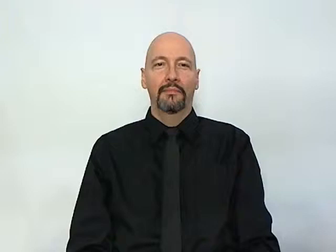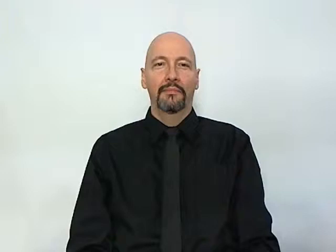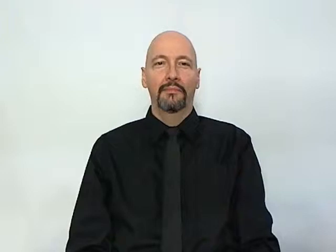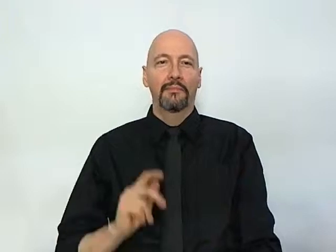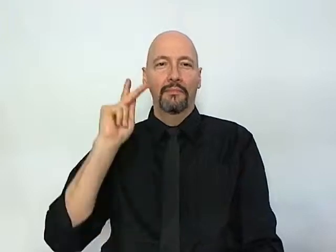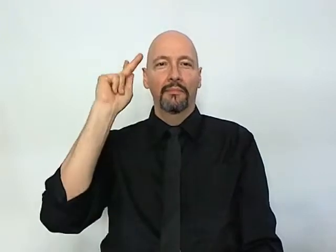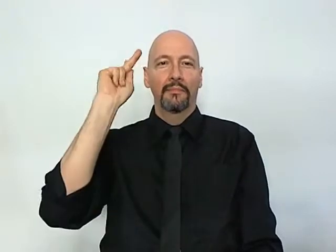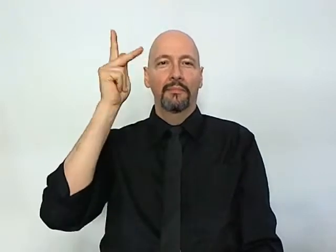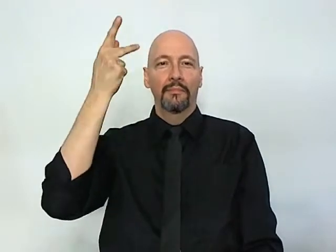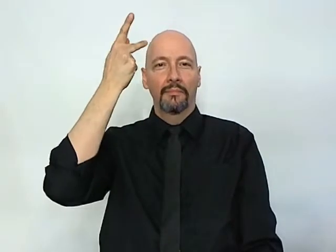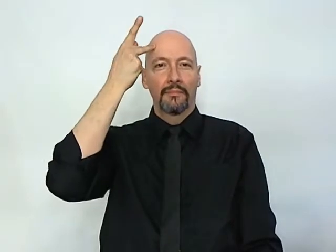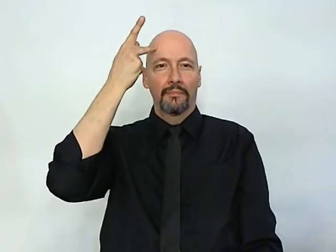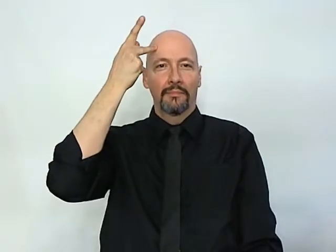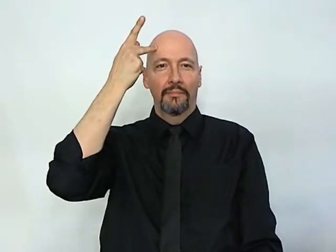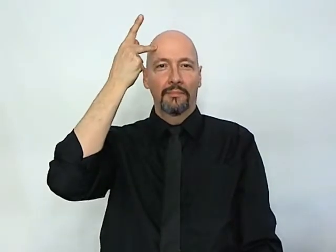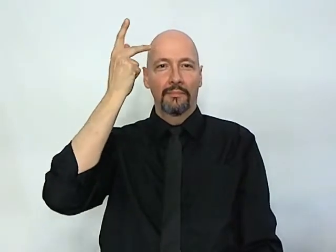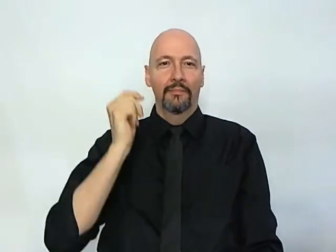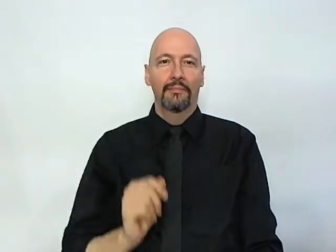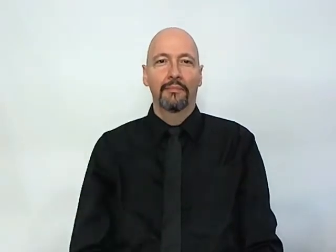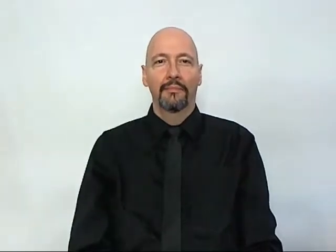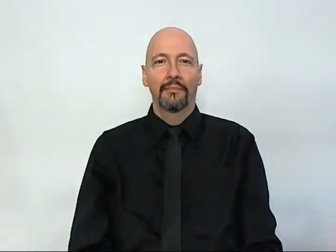POLITICS